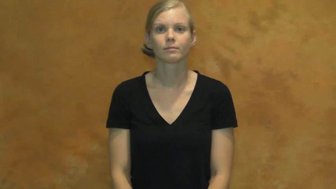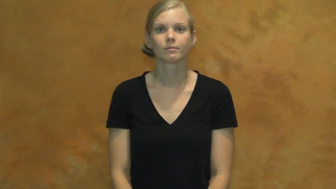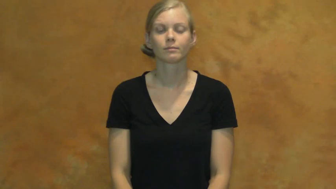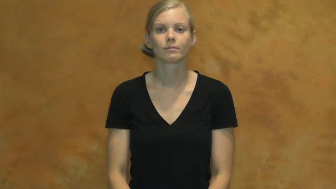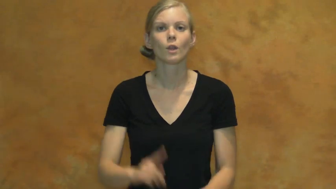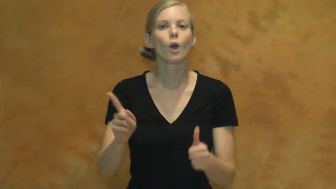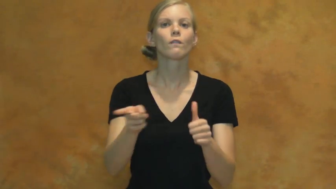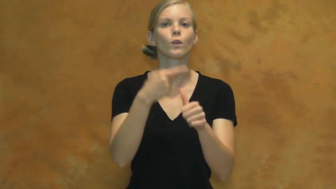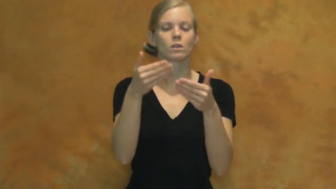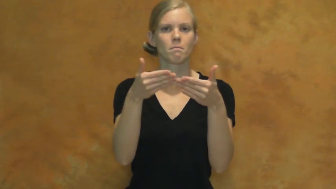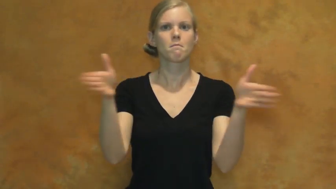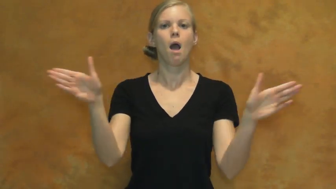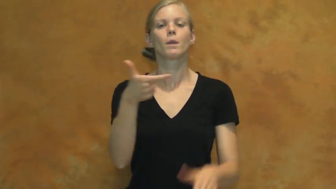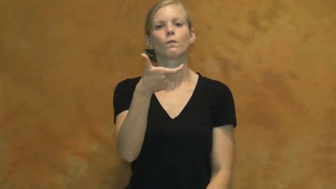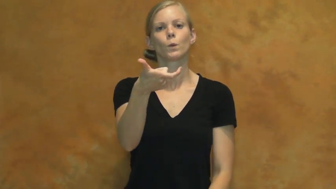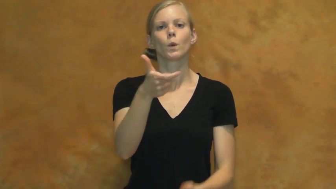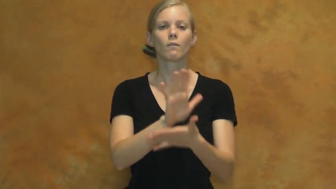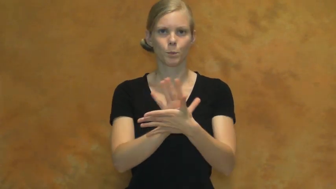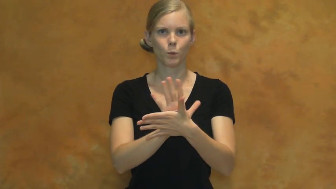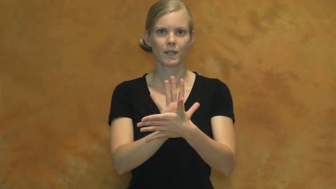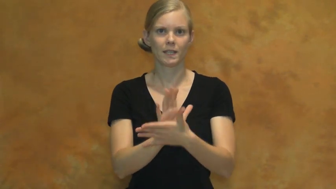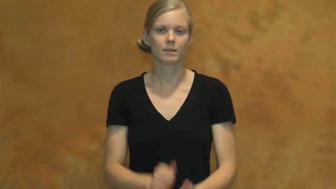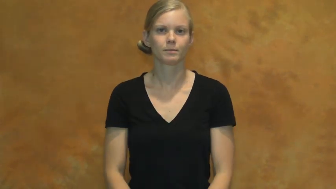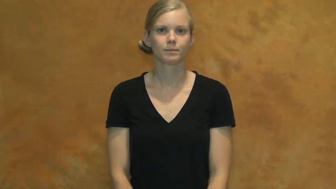movie premiere